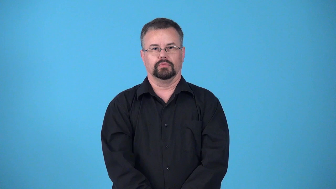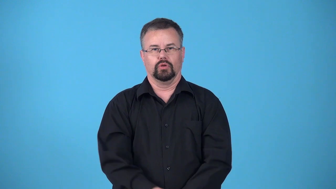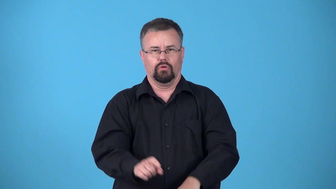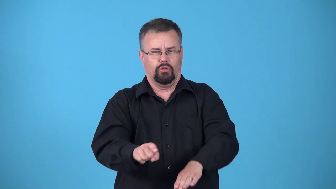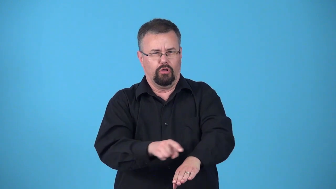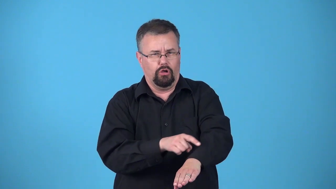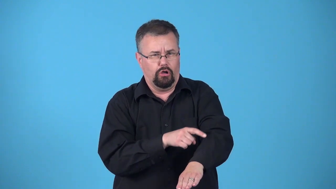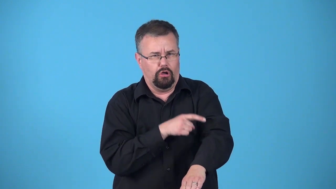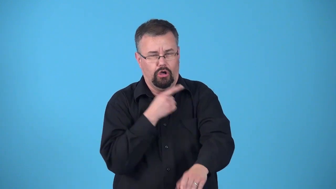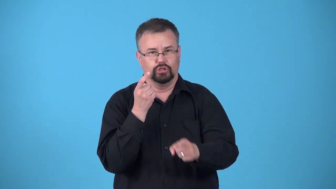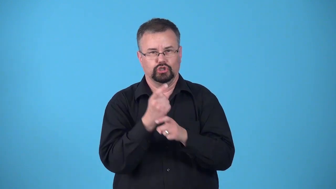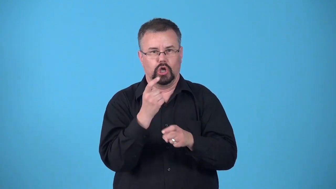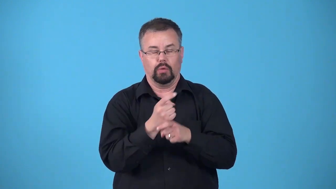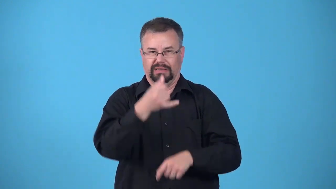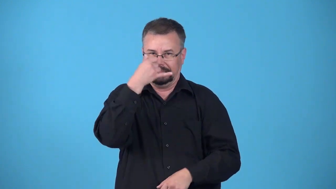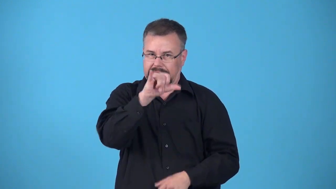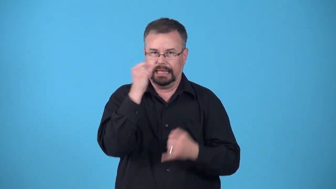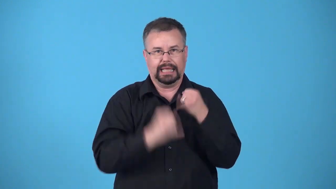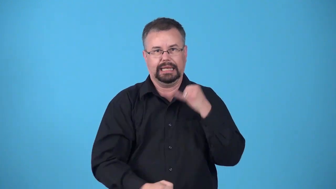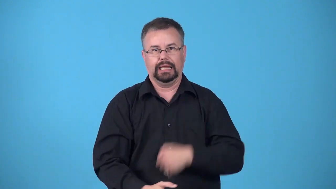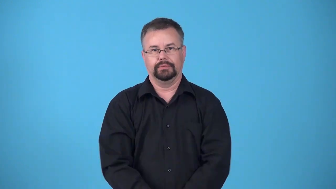shaggy dog story